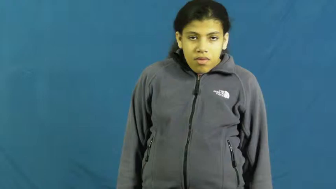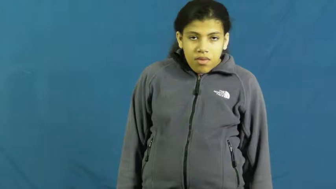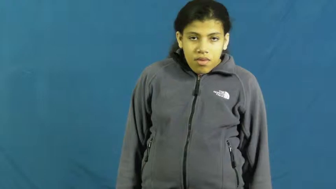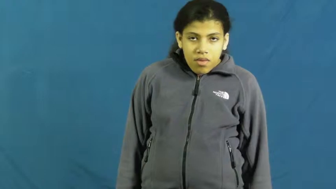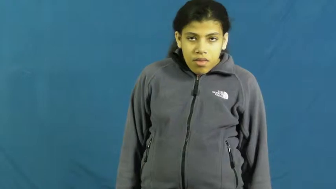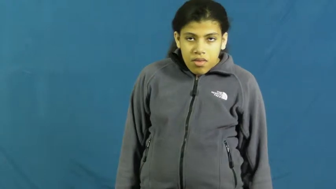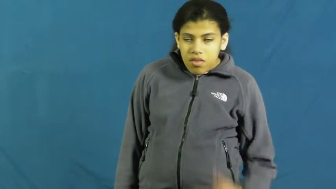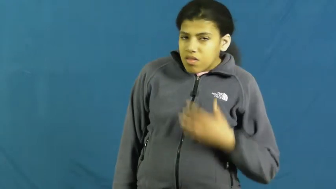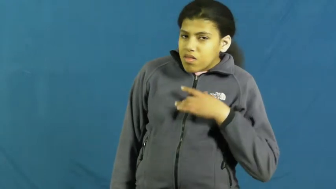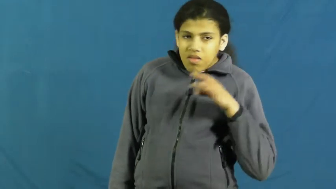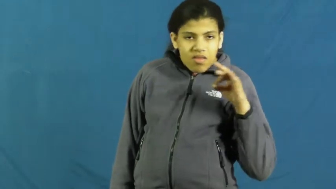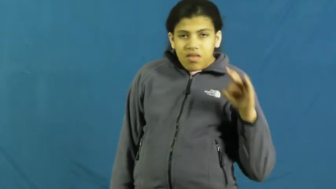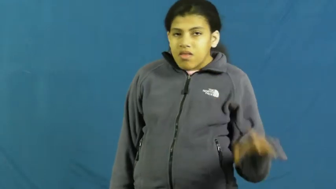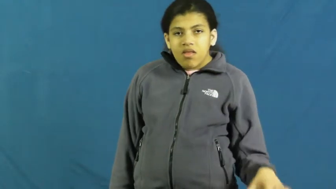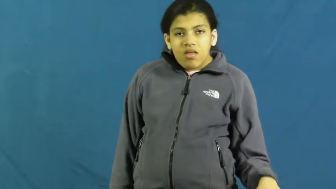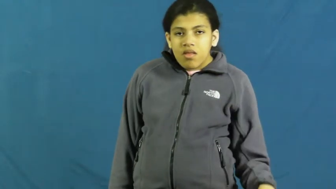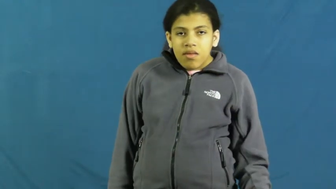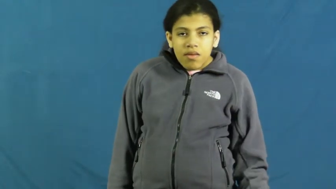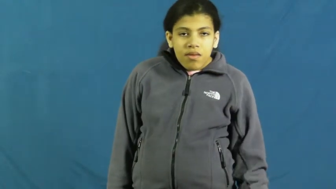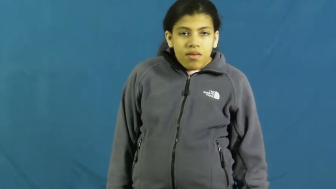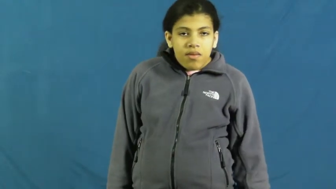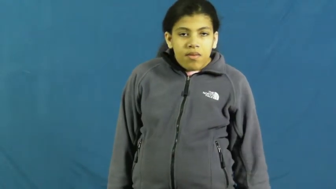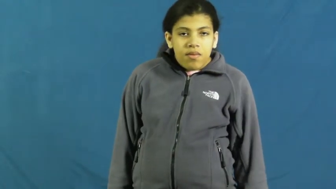frown on